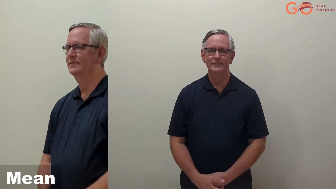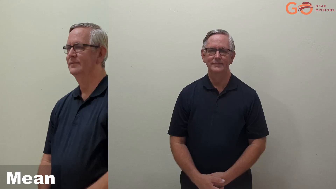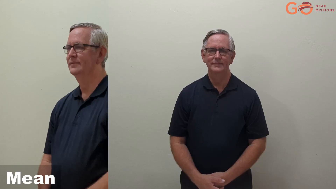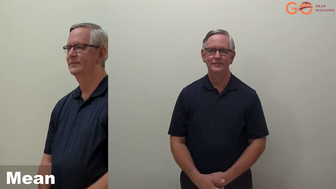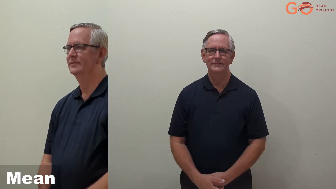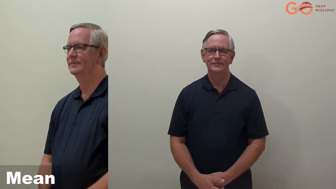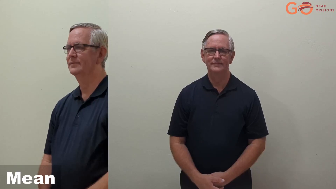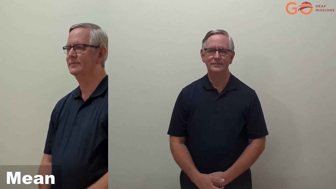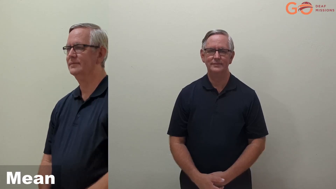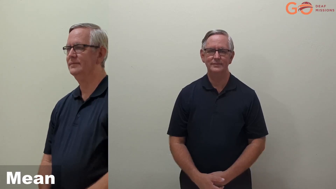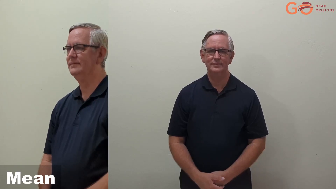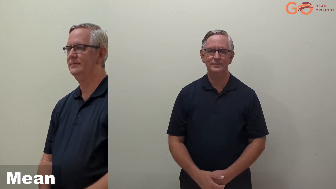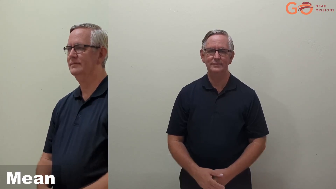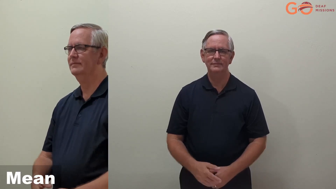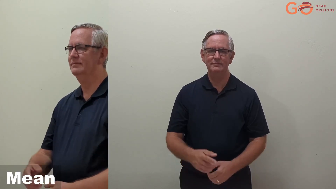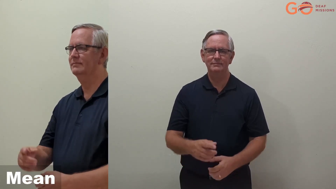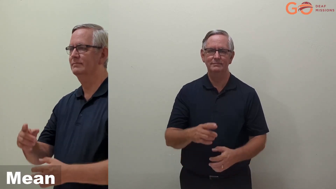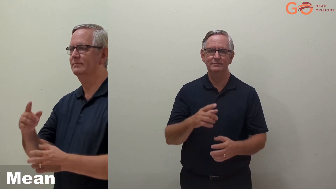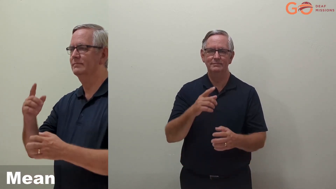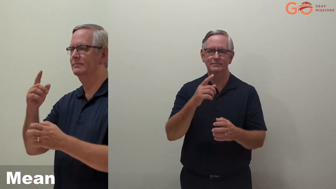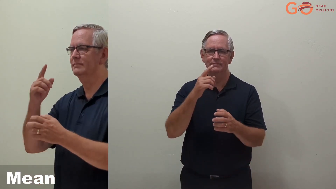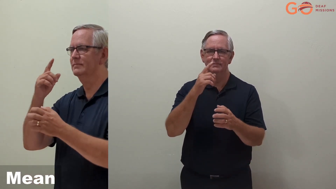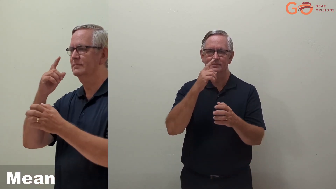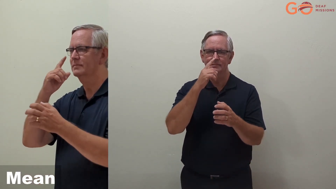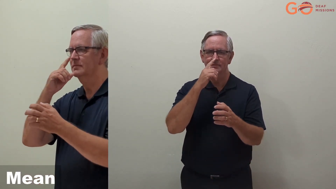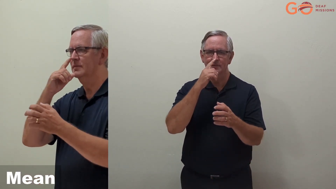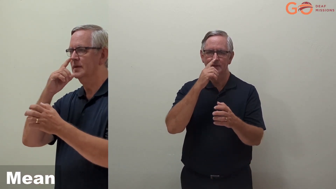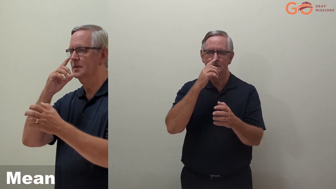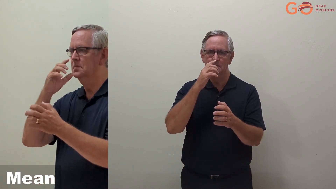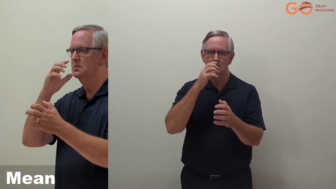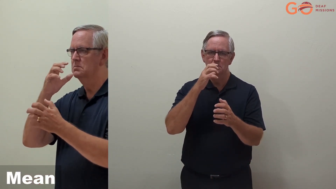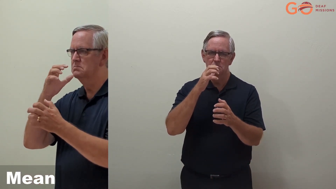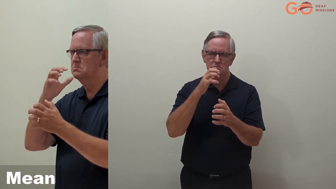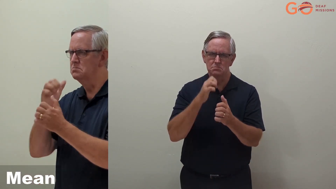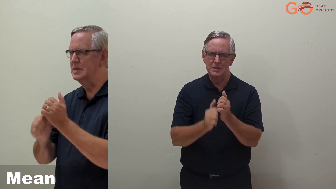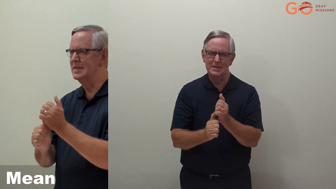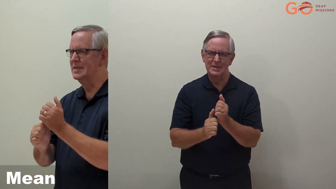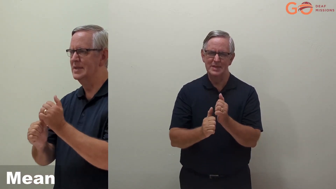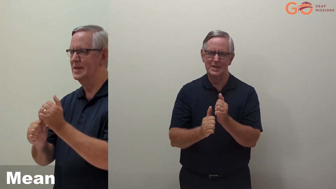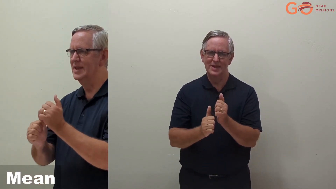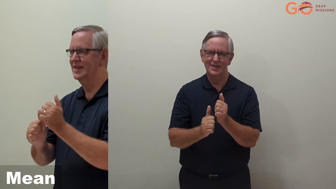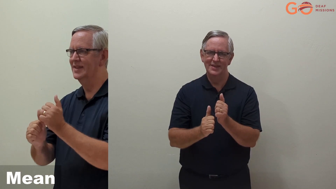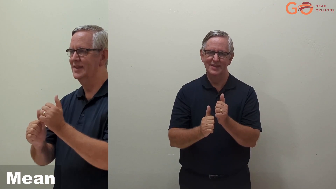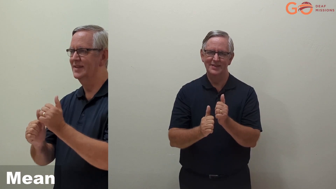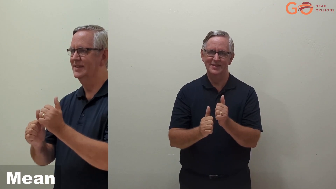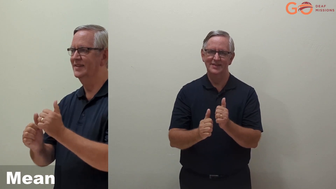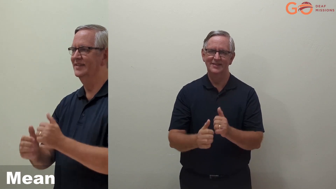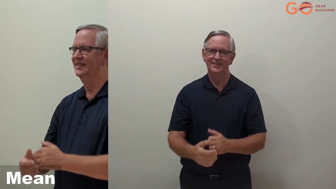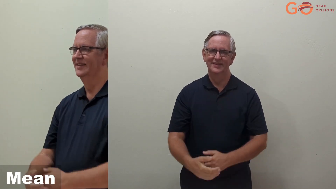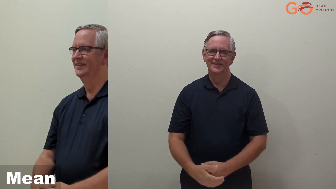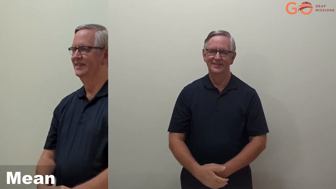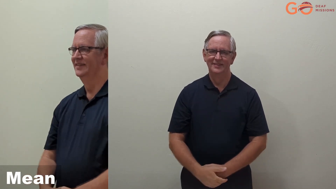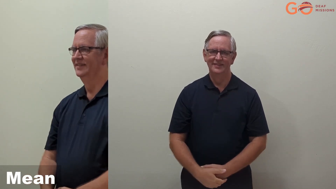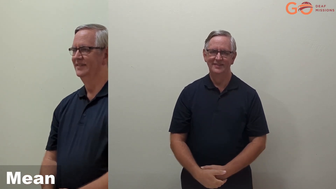Mean